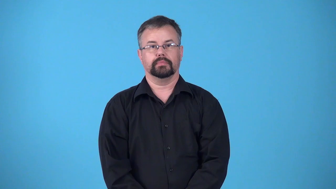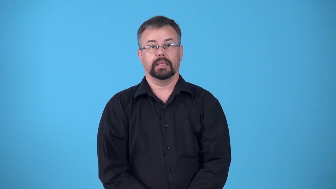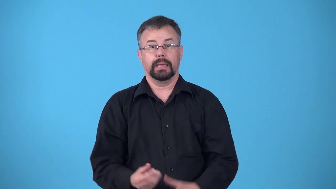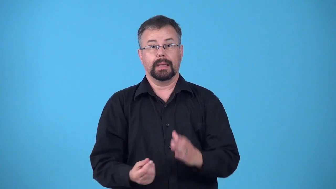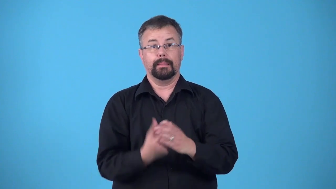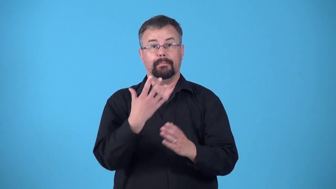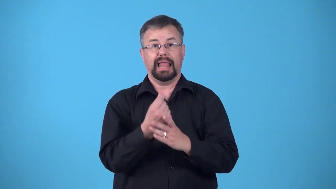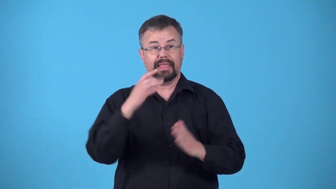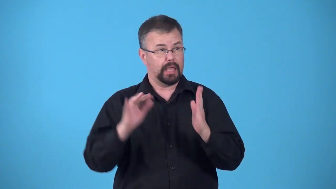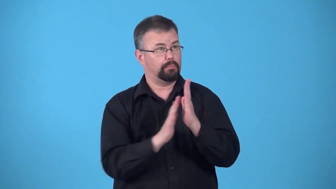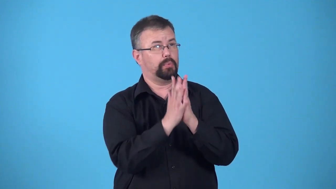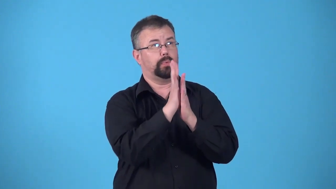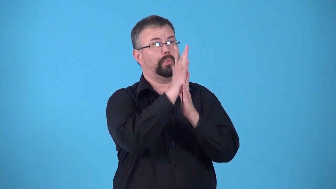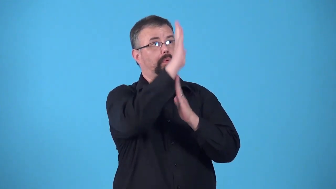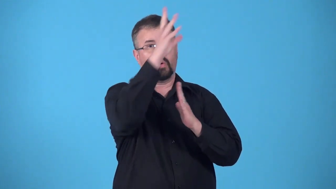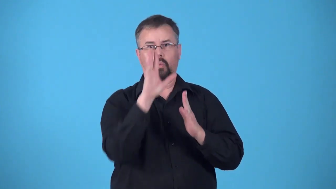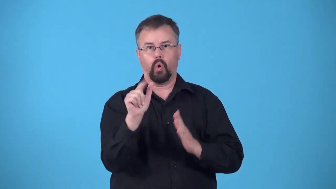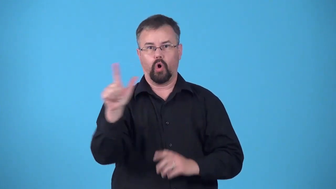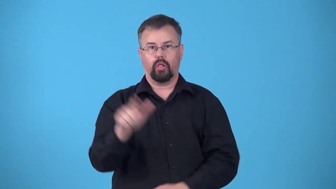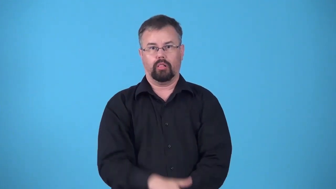climb, climber